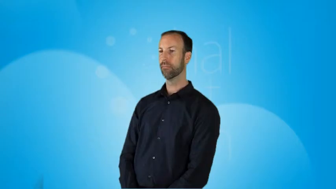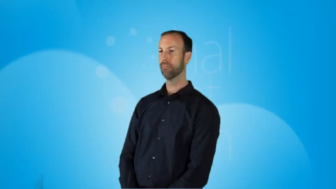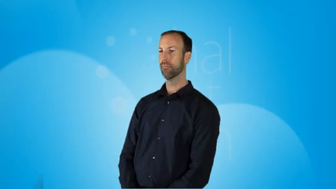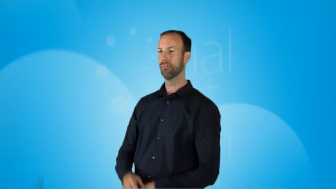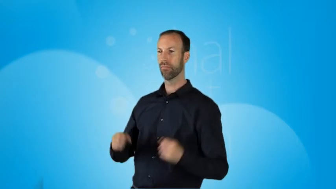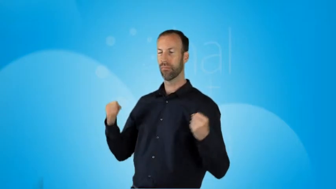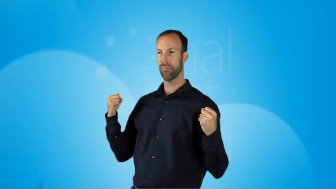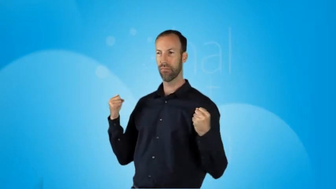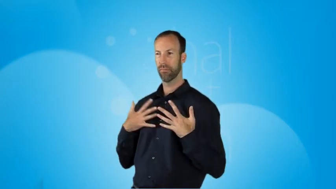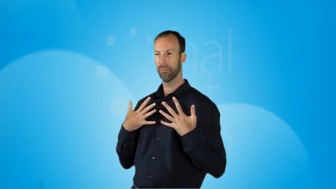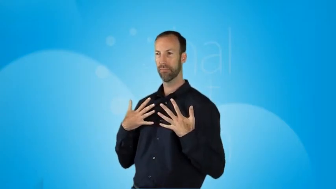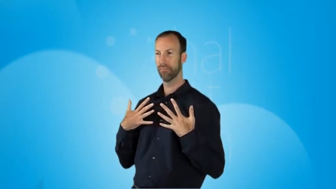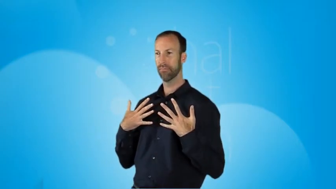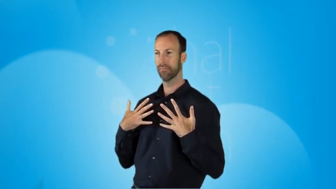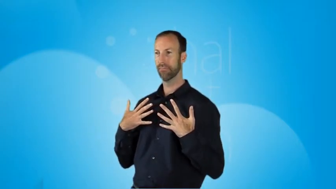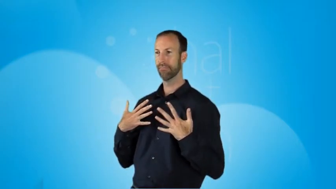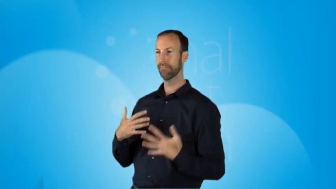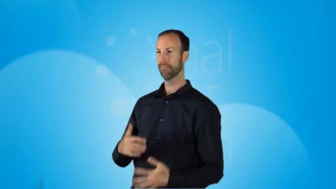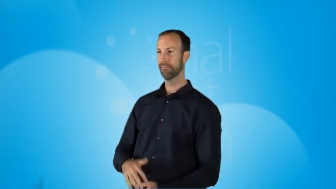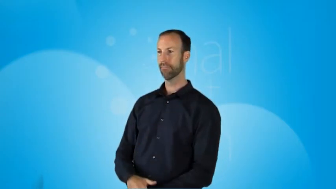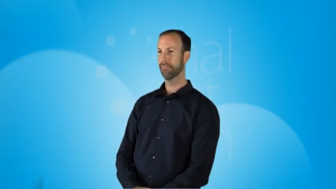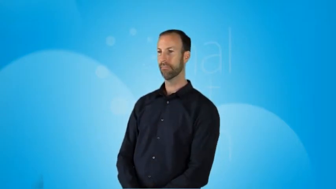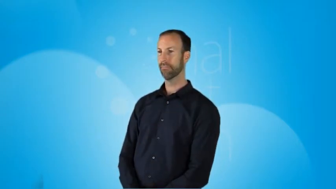afraid